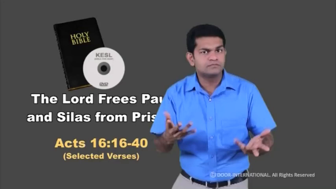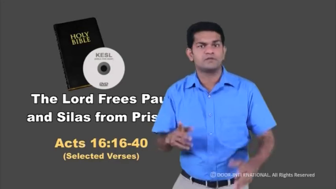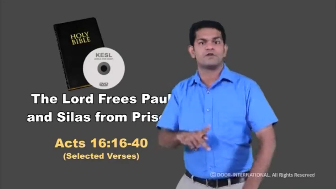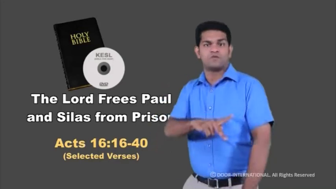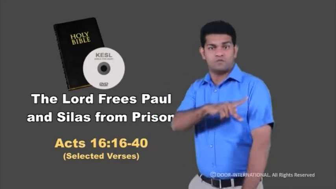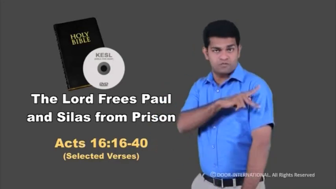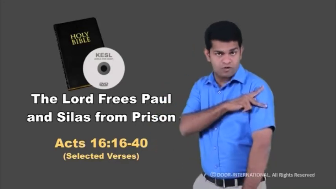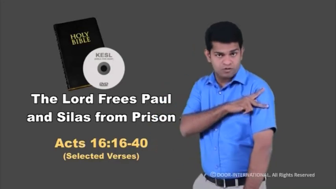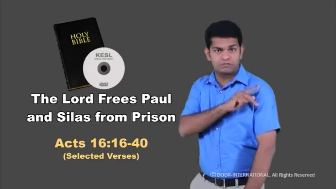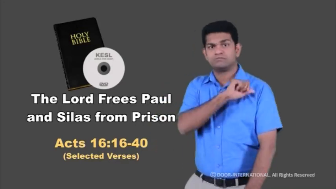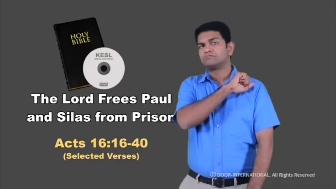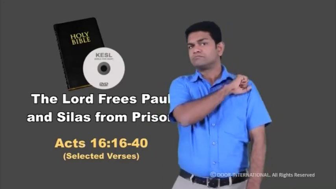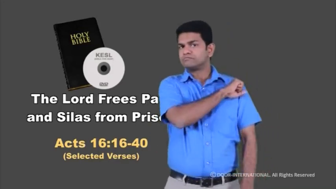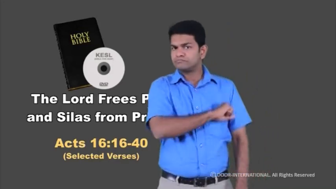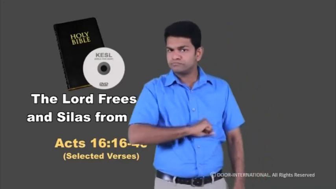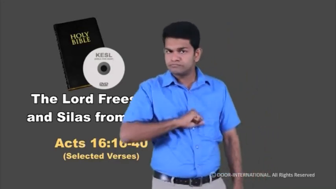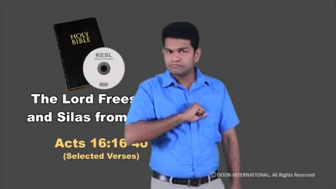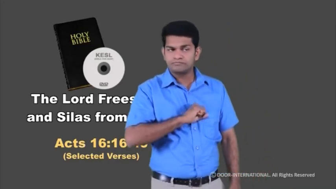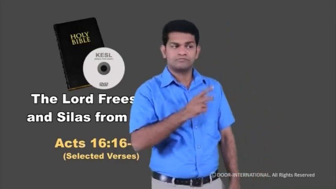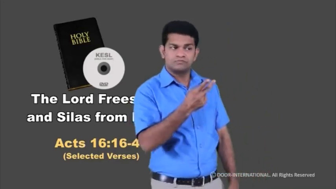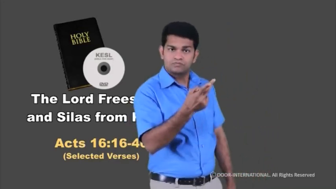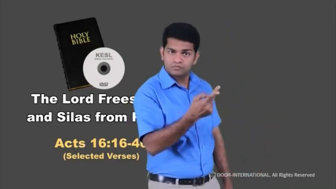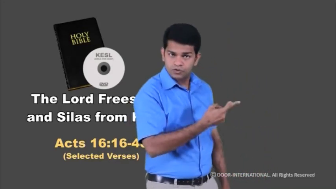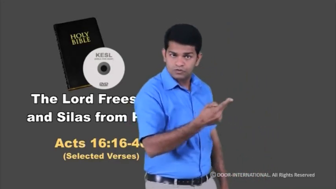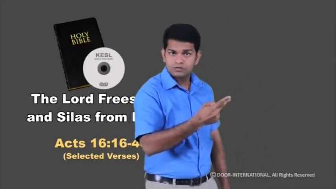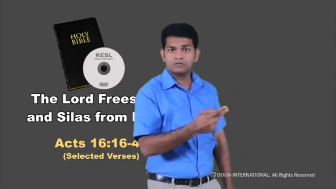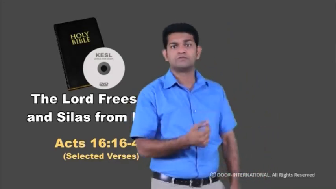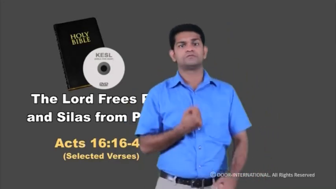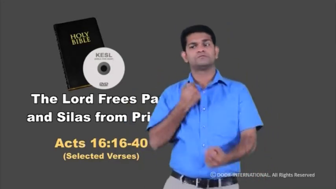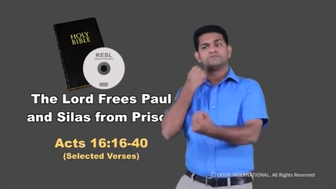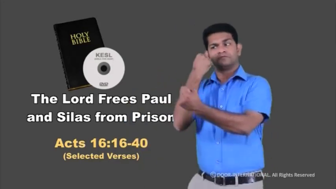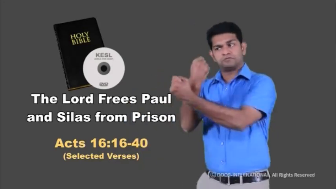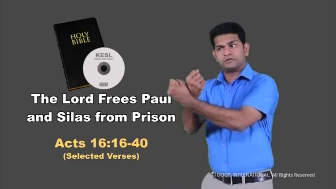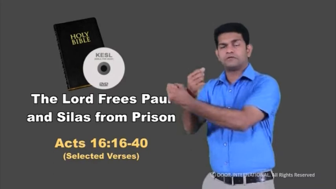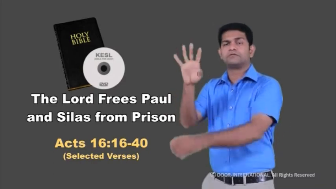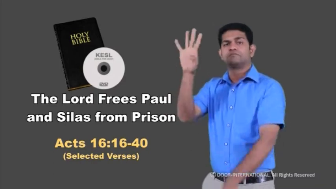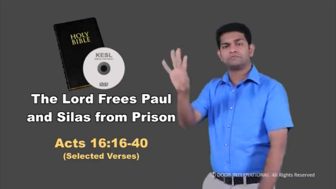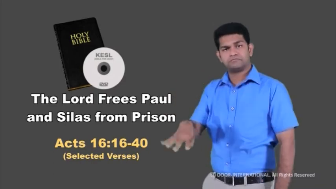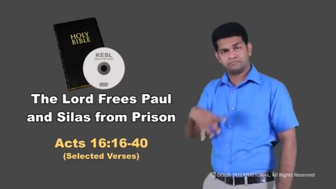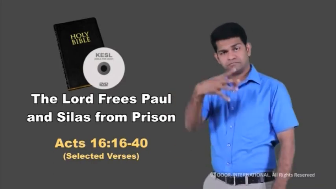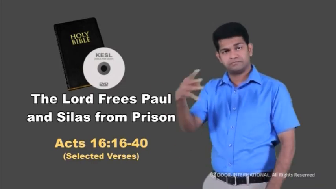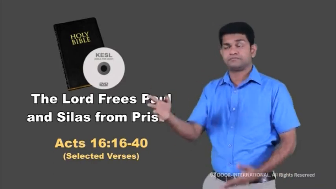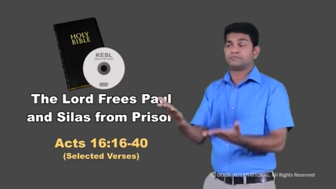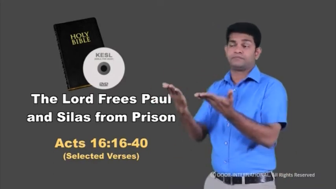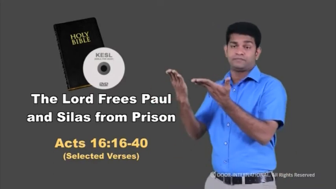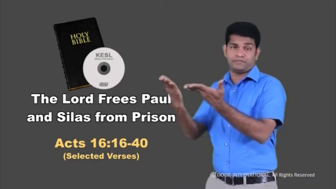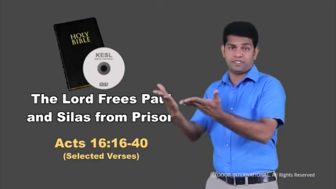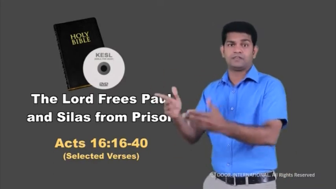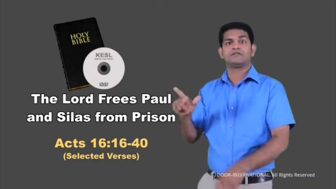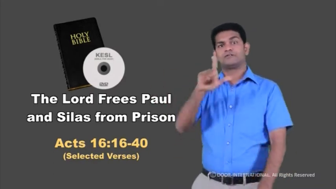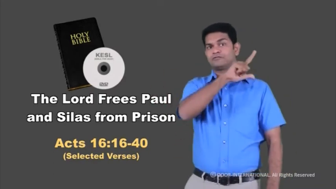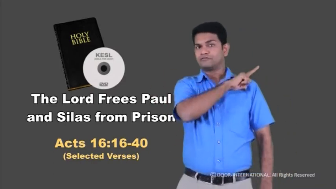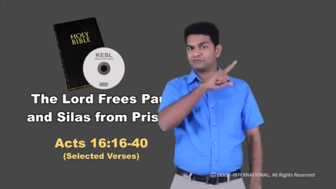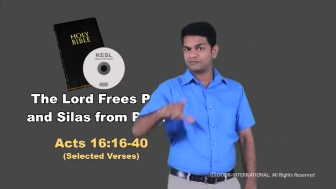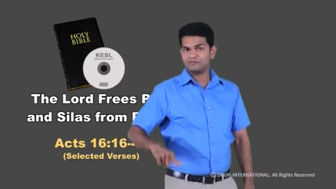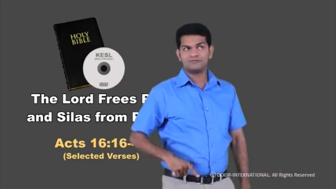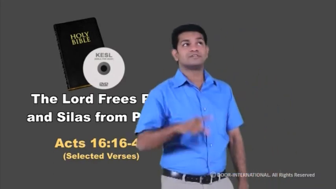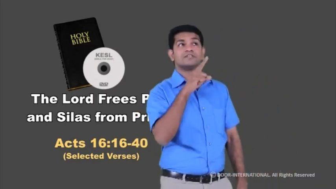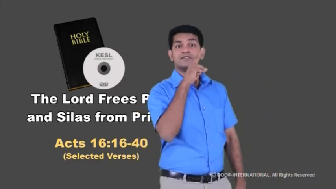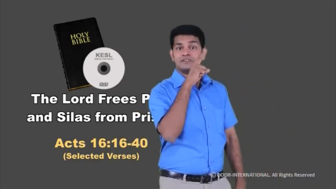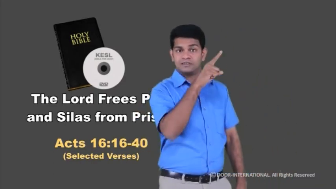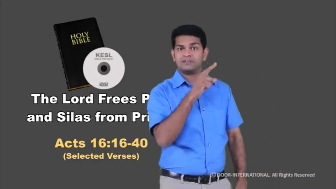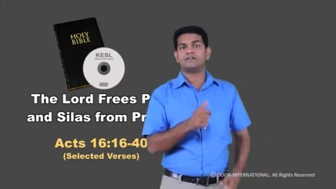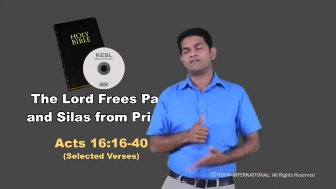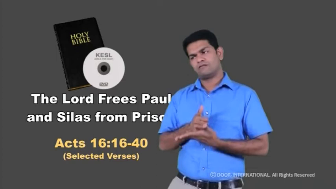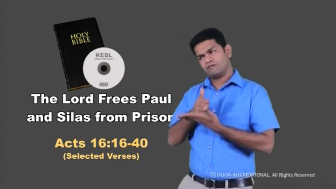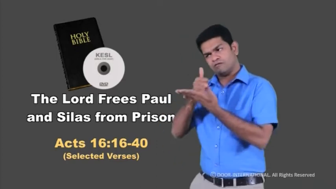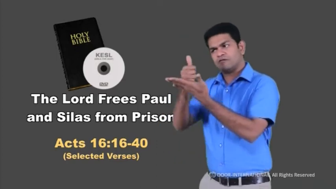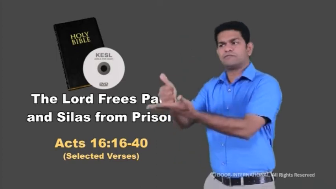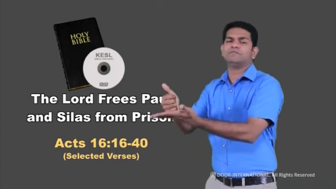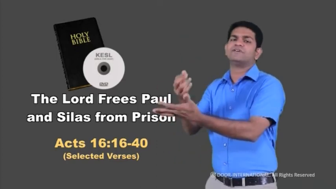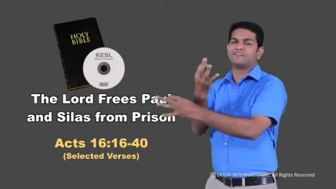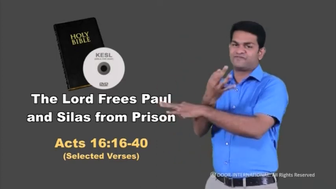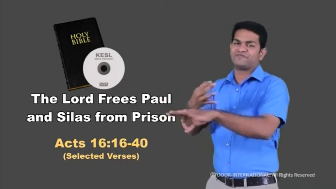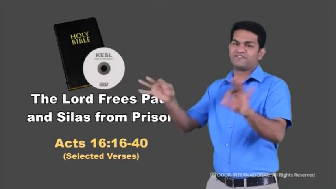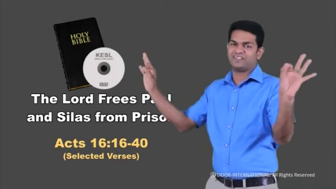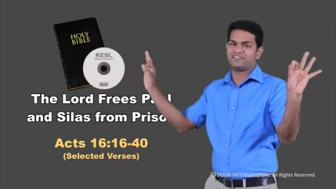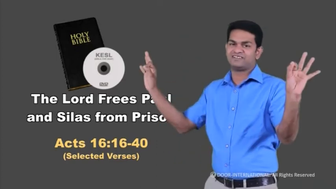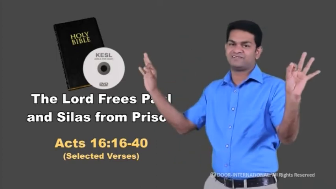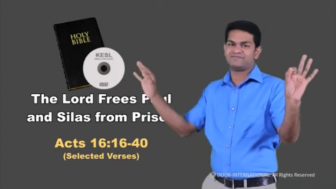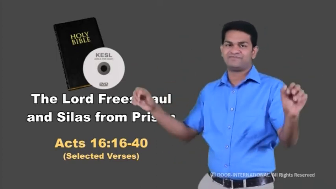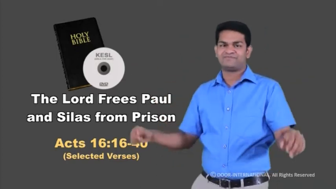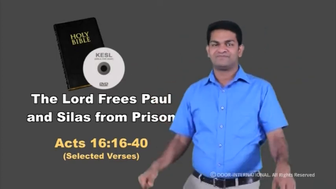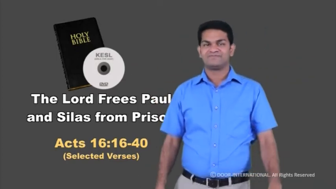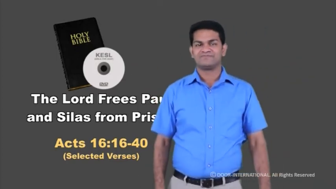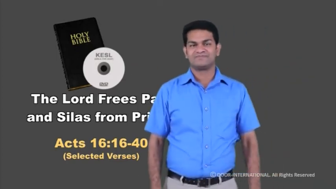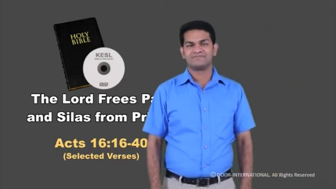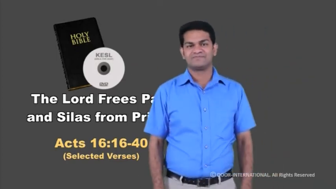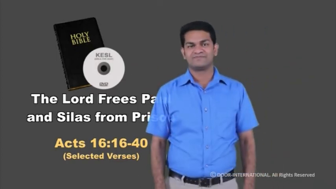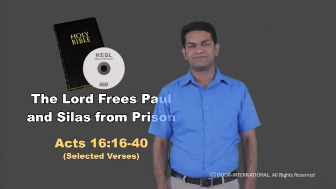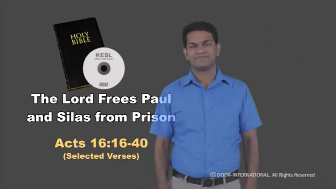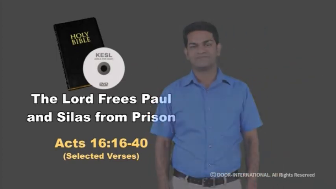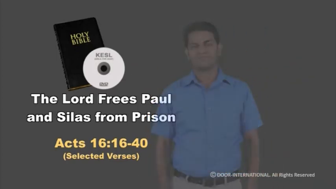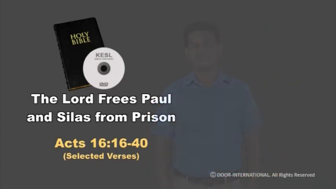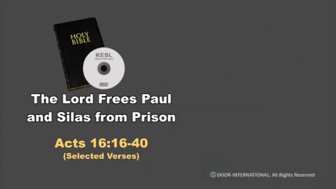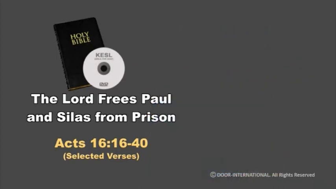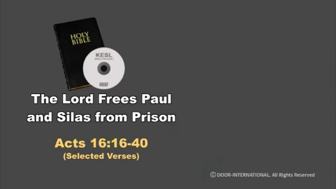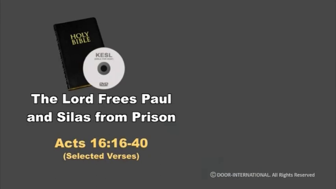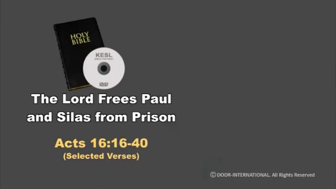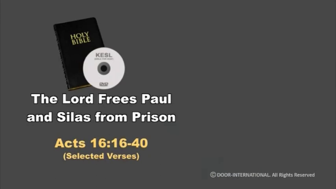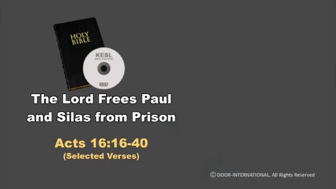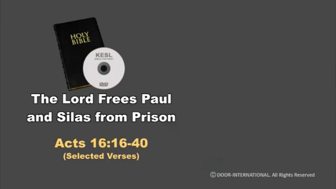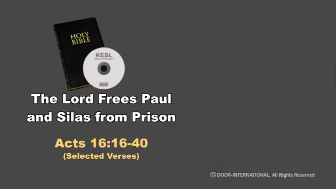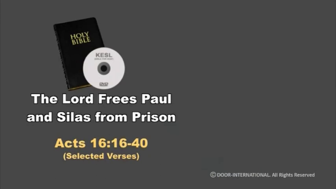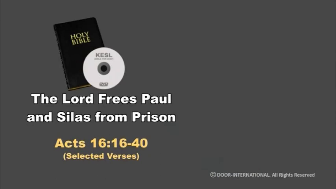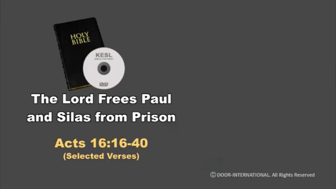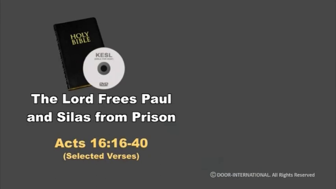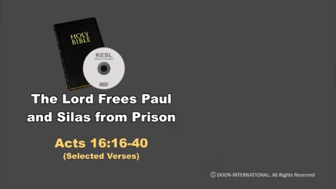The Lord Frees Paul and Silas from Prison